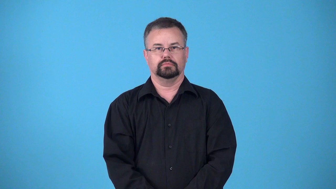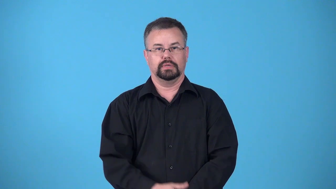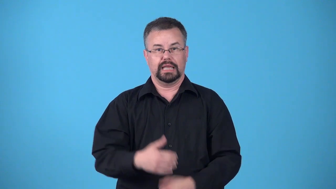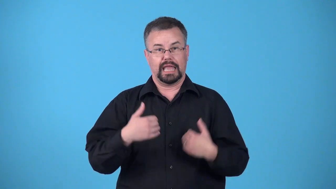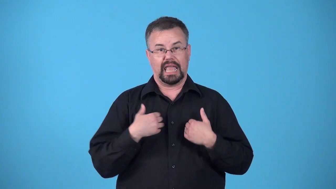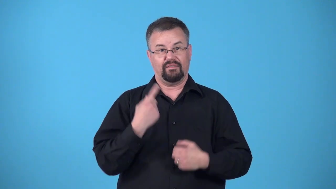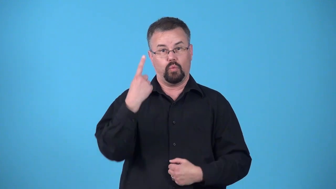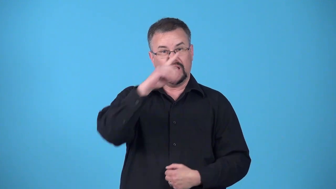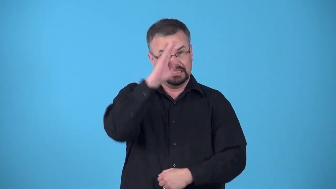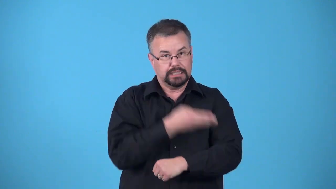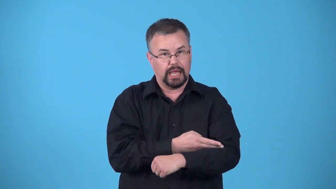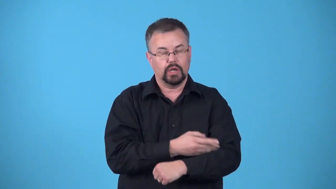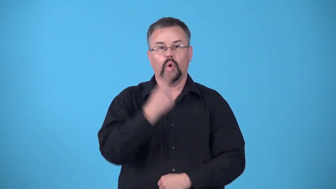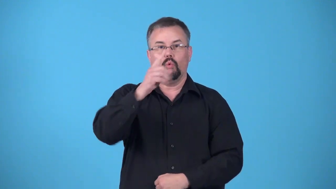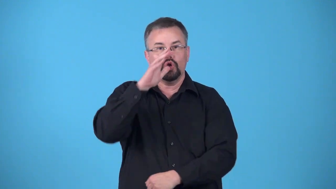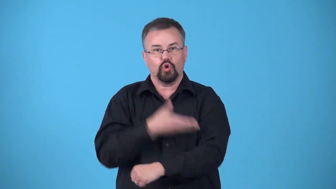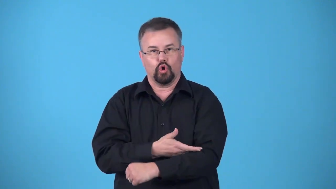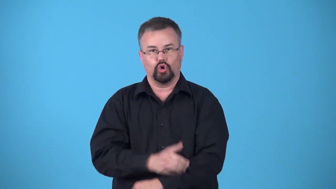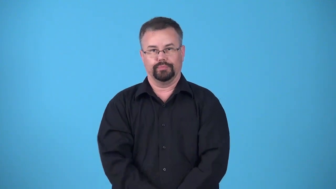rich man's family